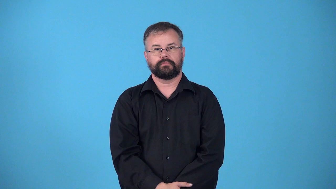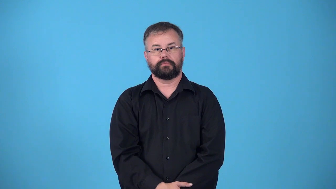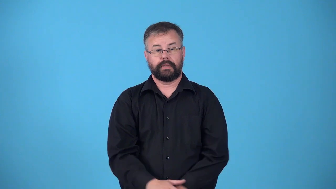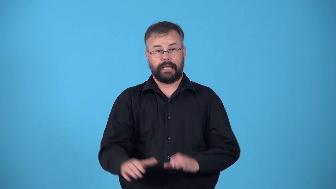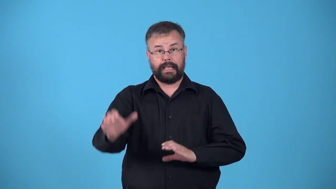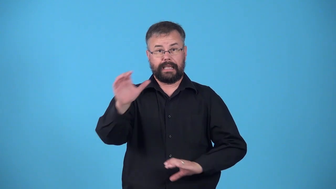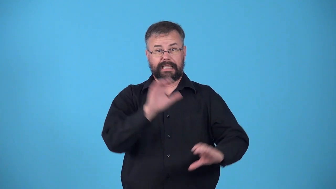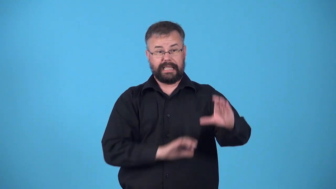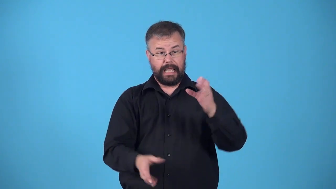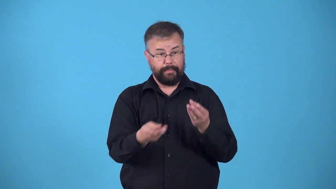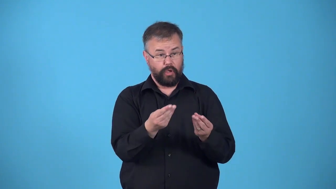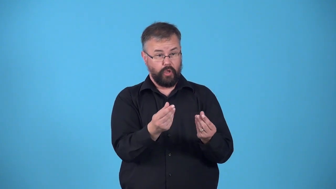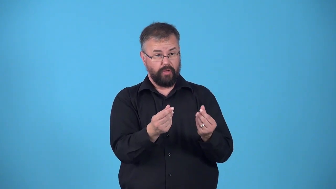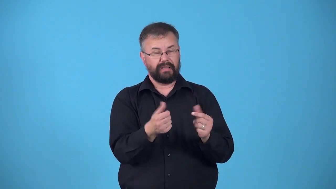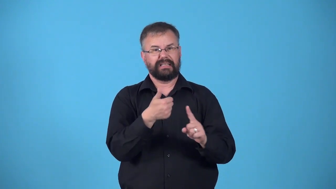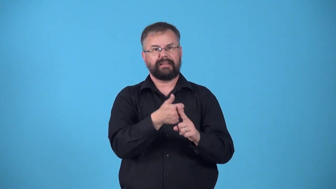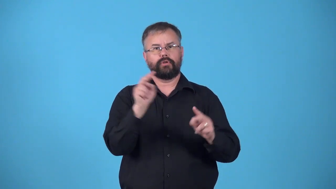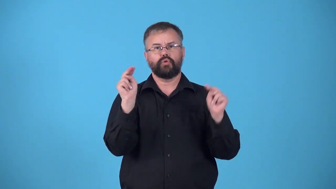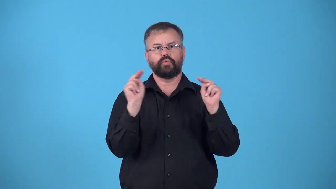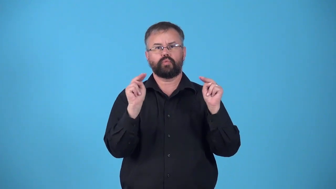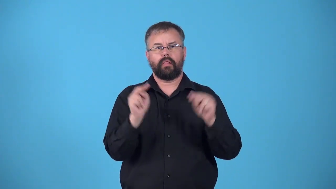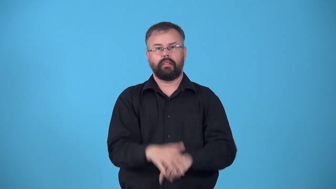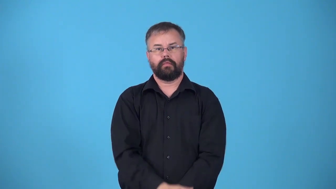neutral-chemical